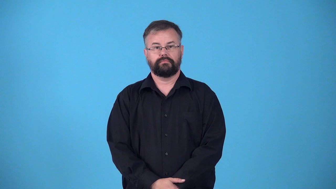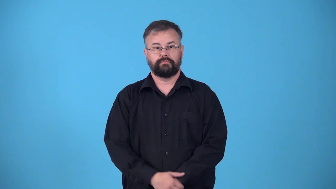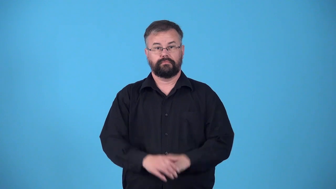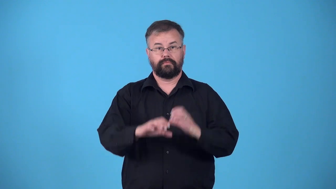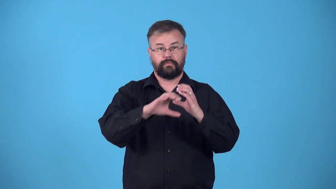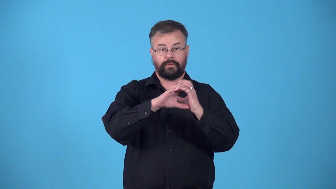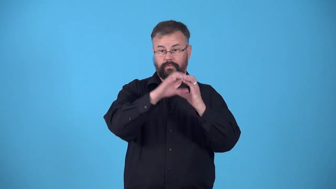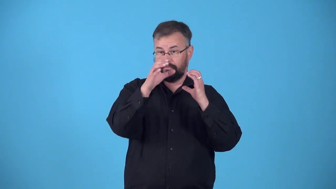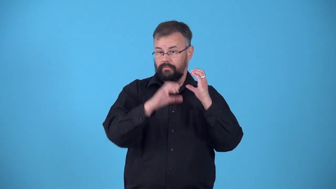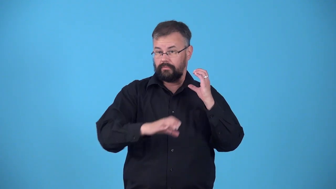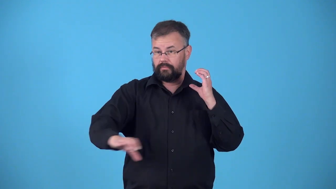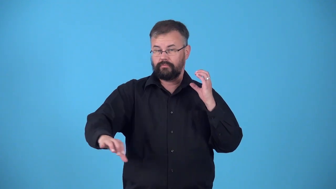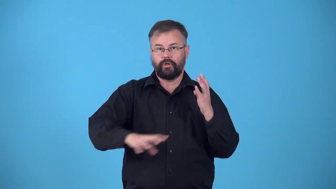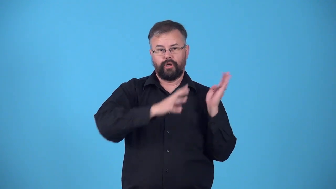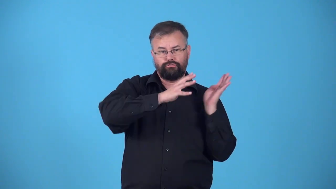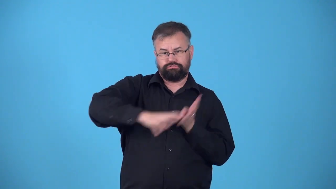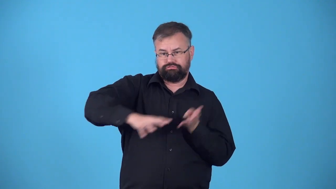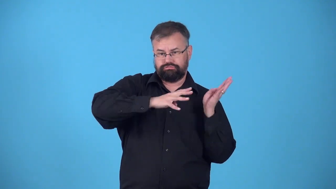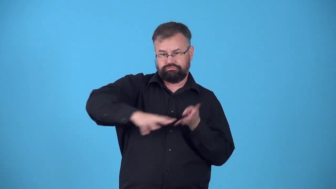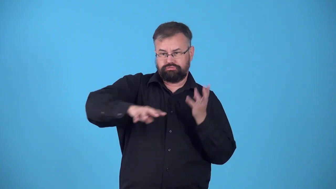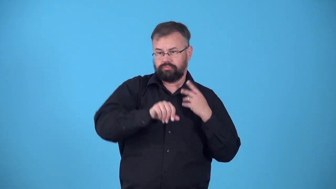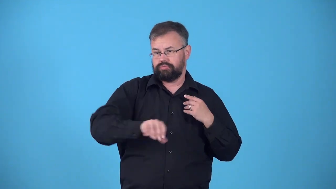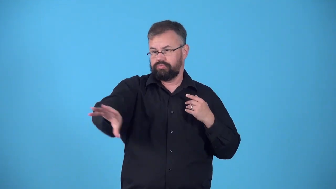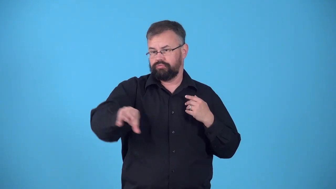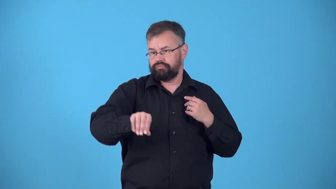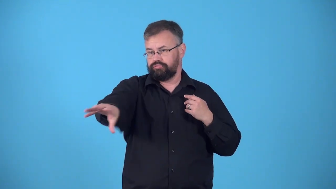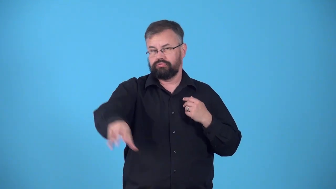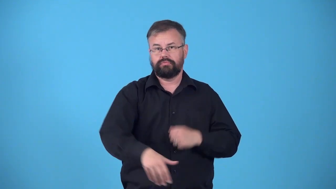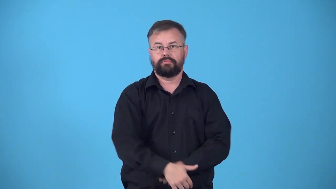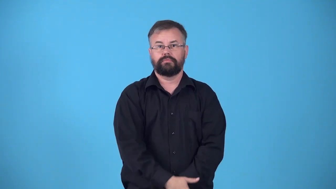outlet pipe